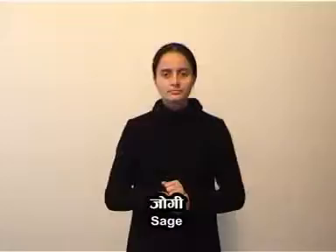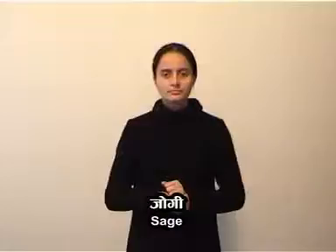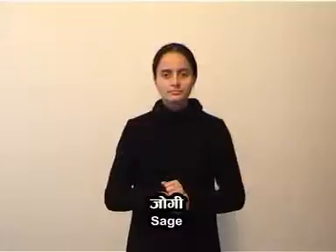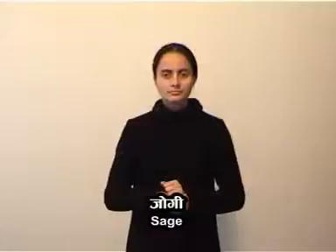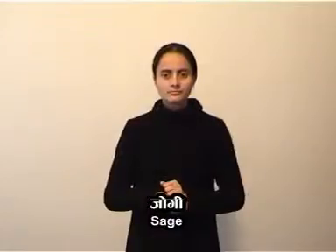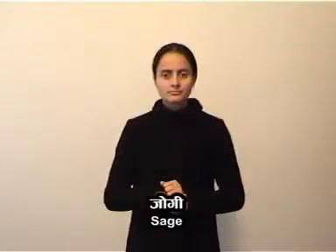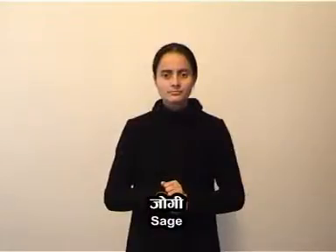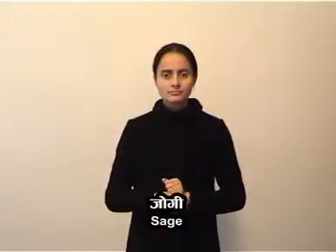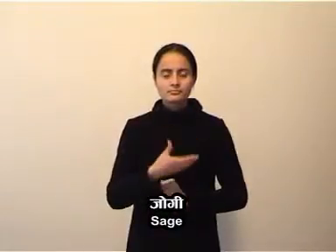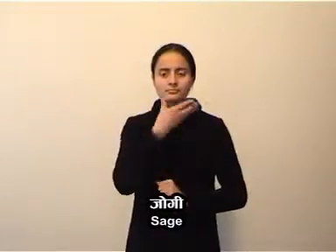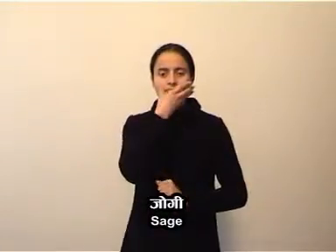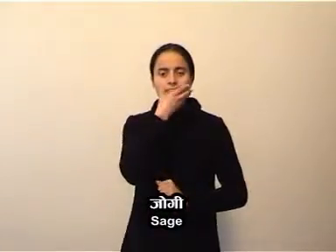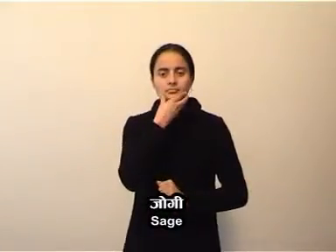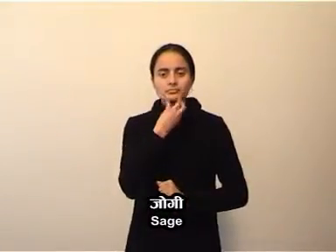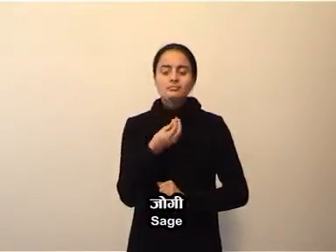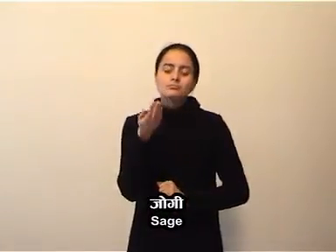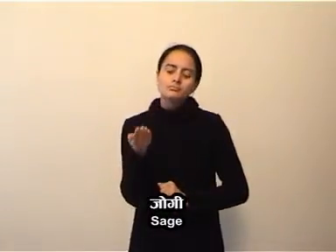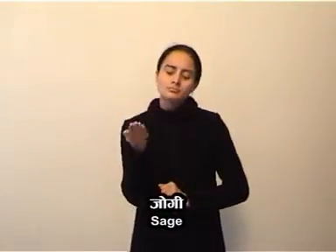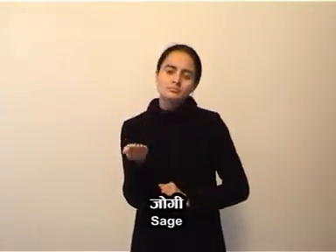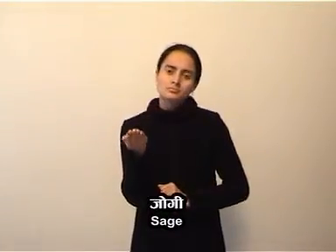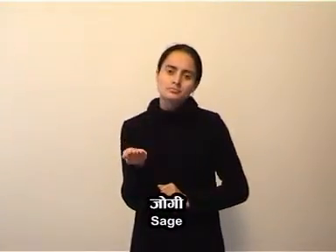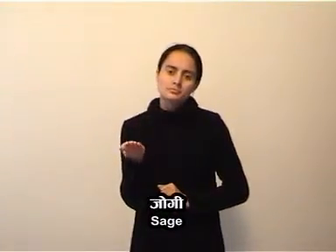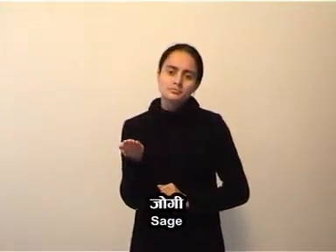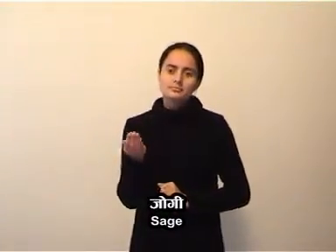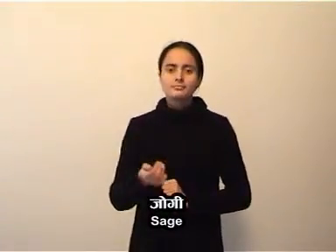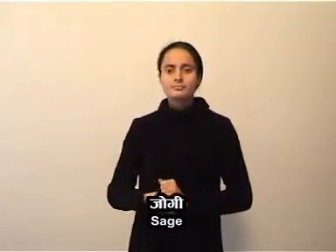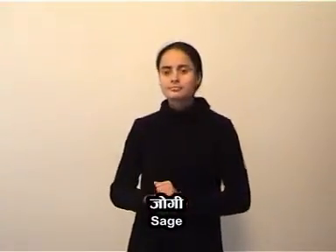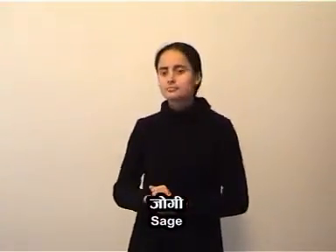sage